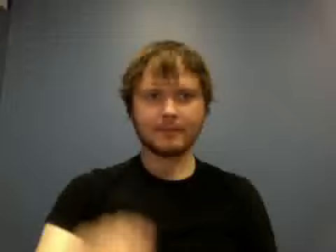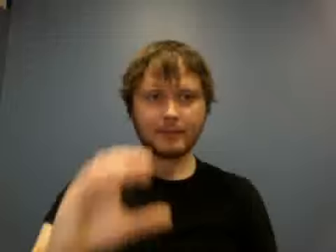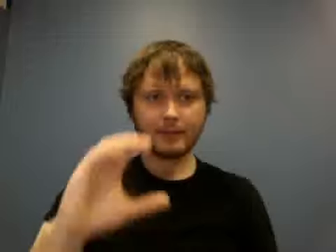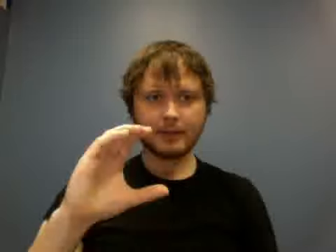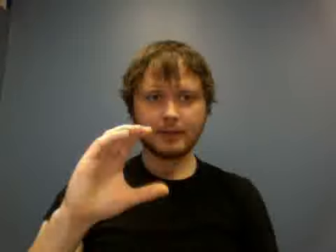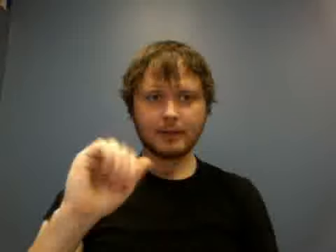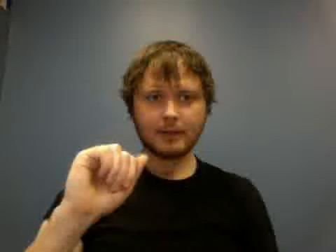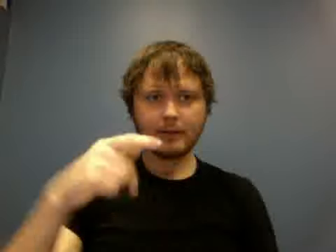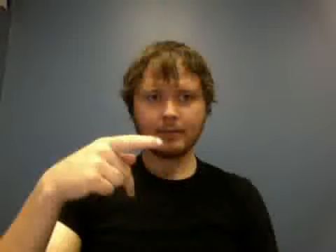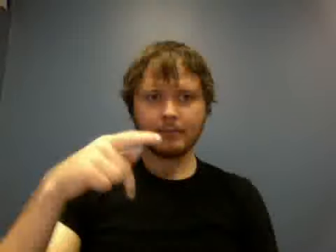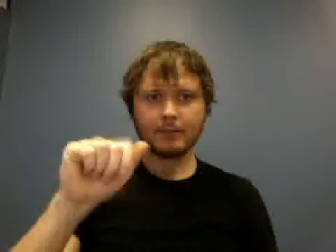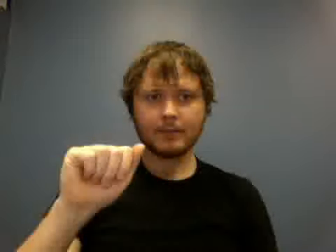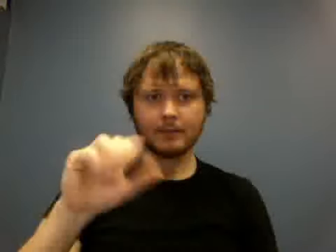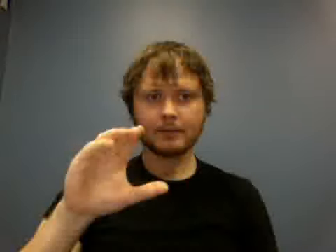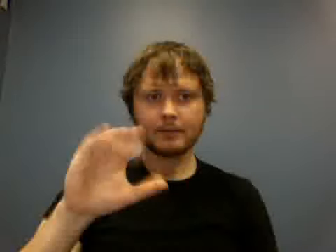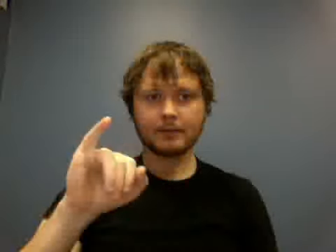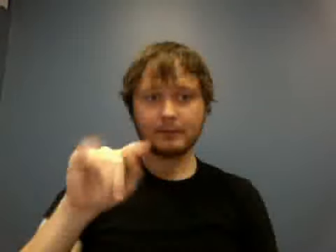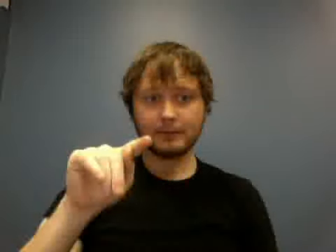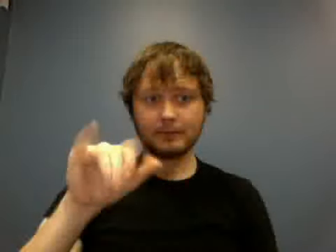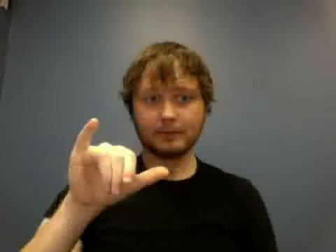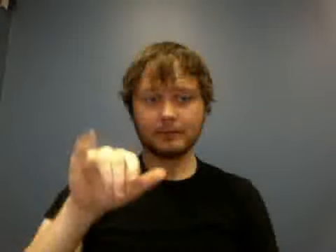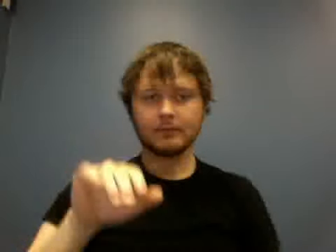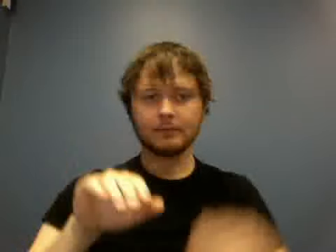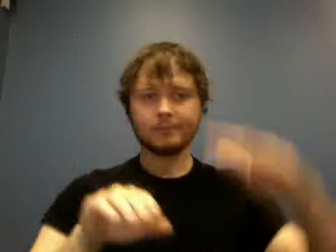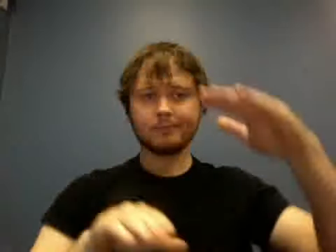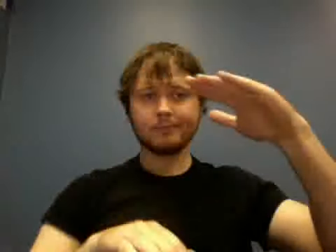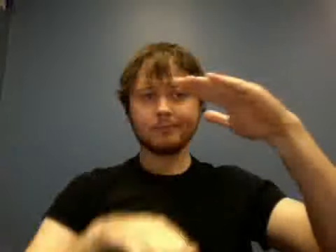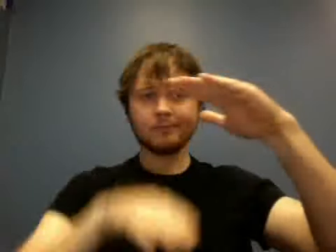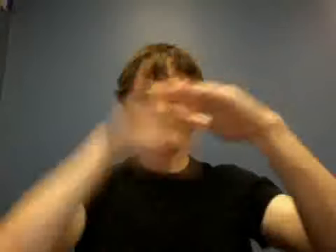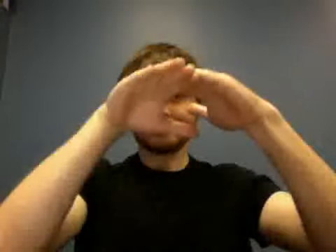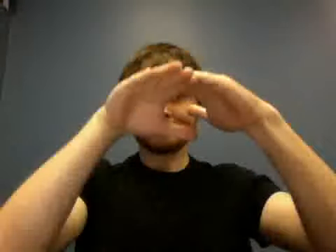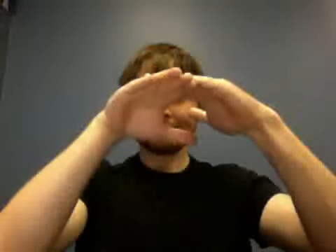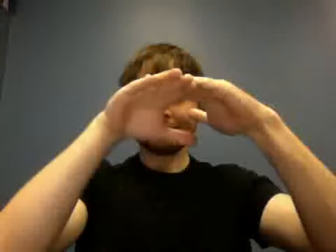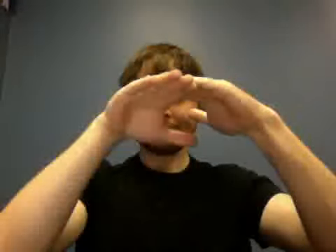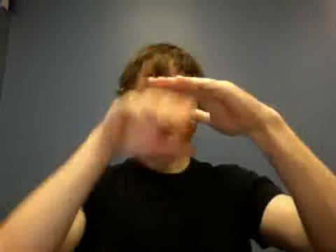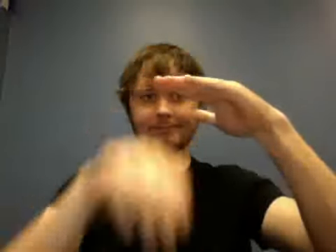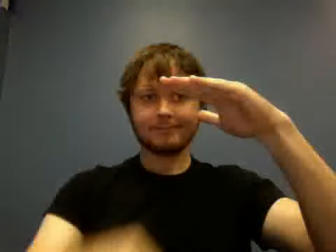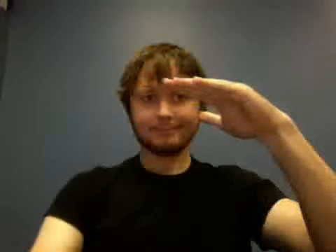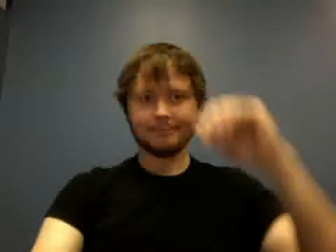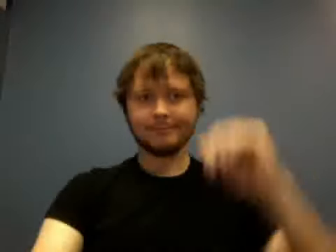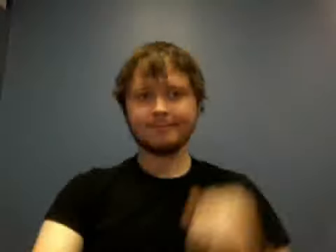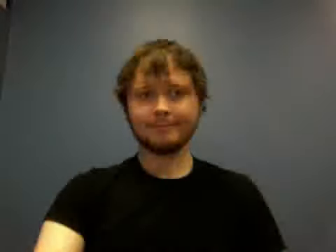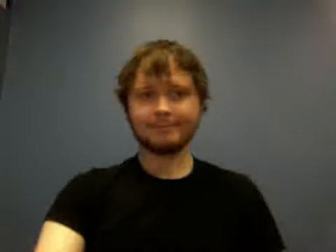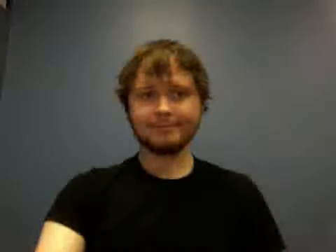Capacity